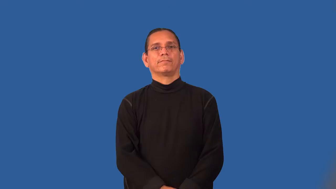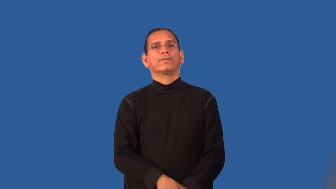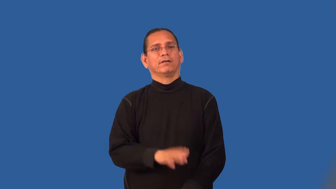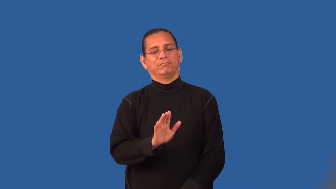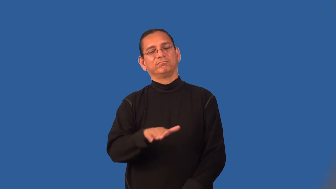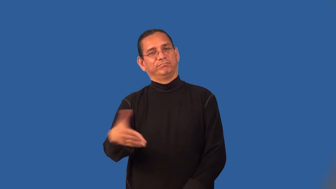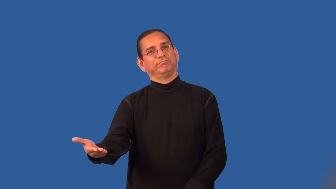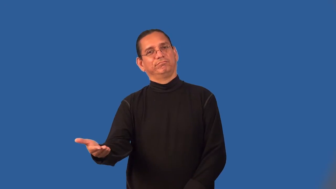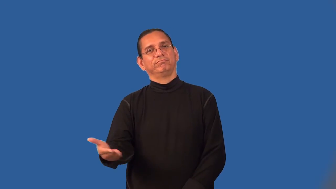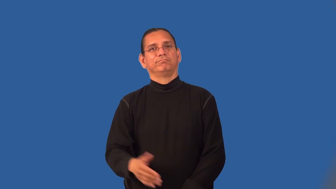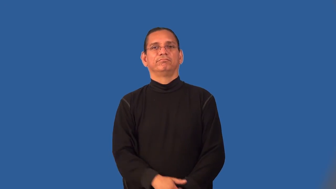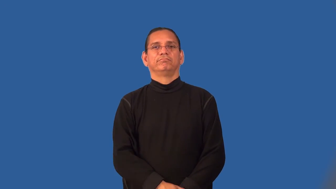lifeless,desiccate-dead